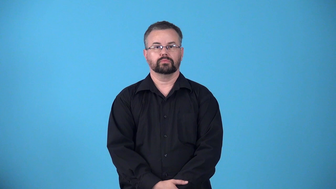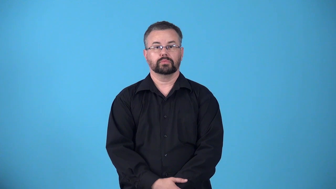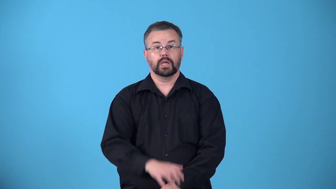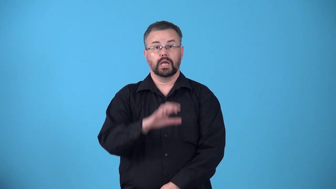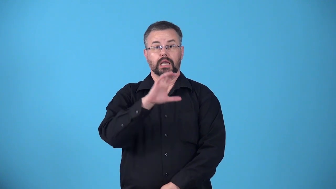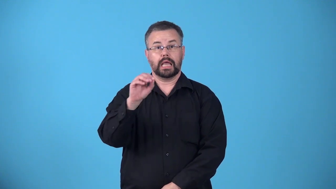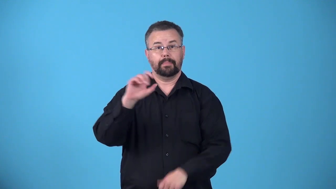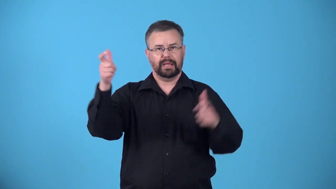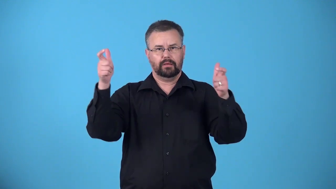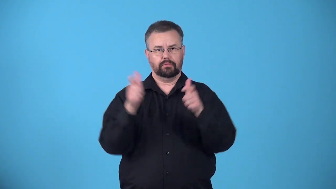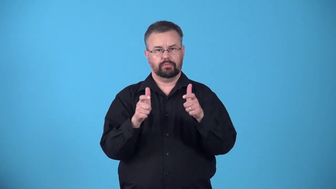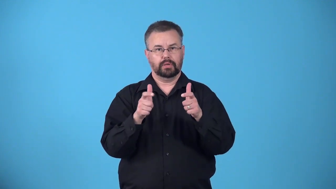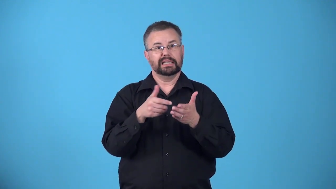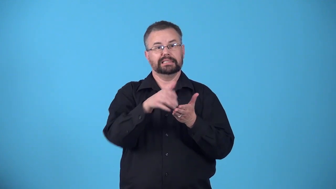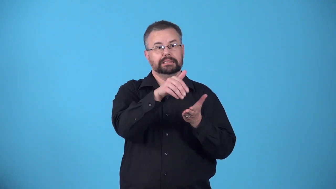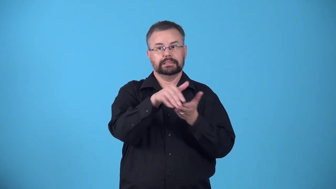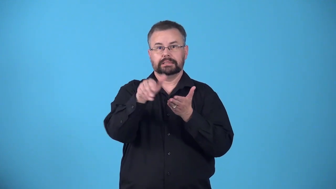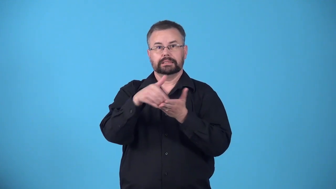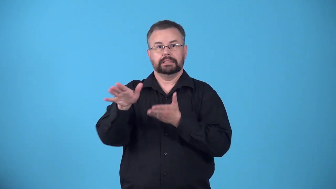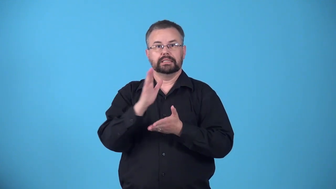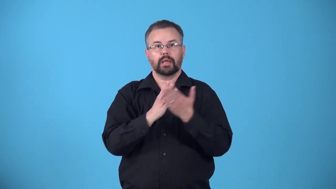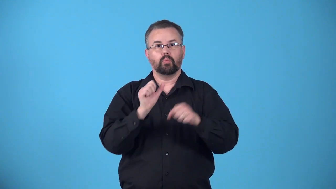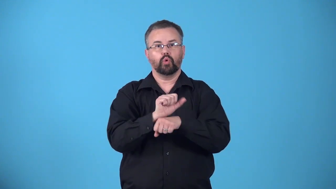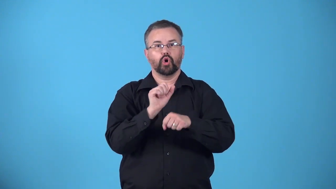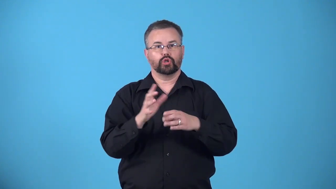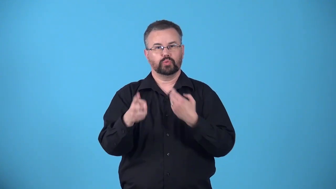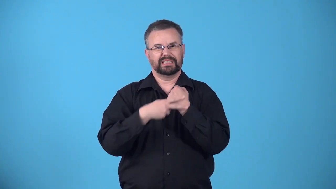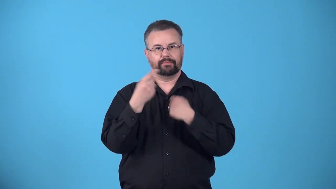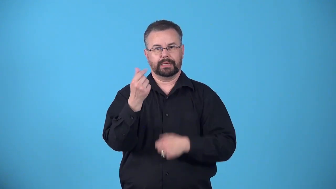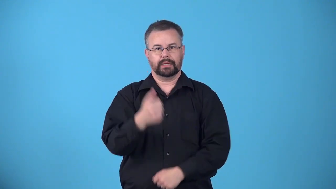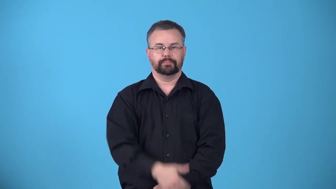rightsize